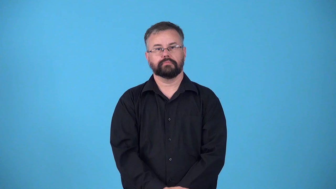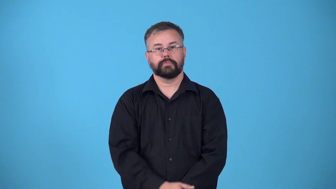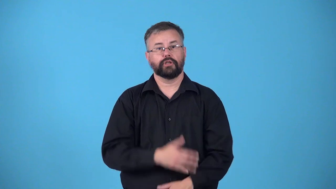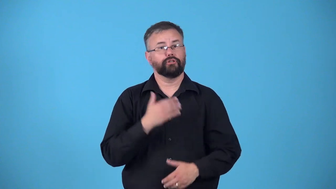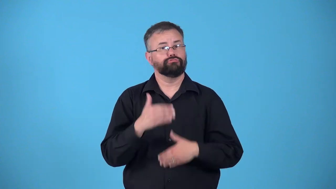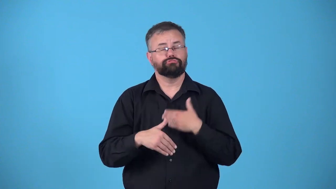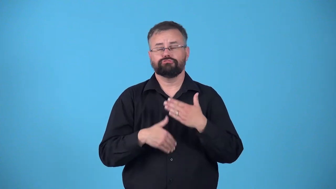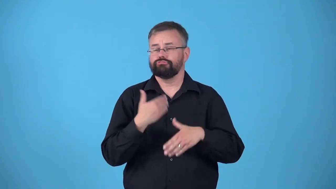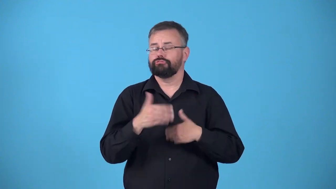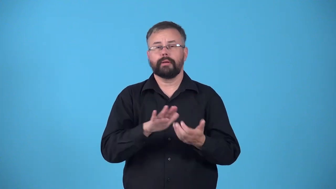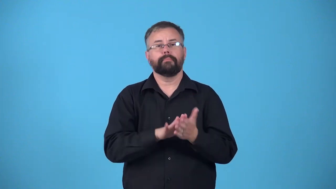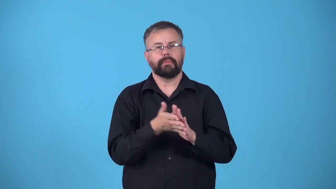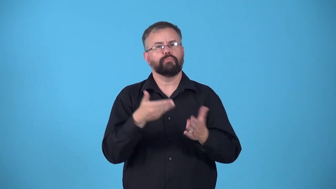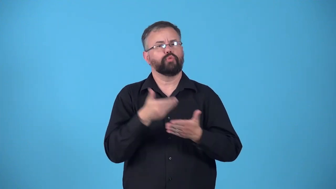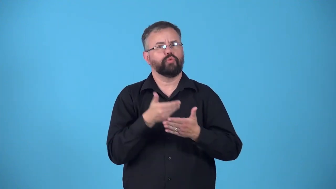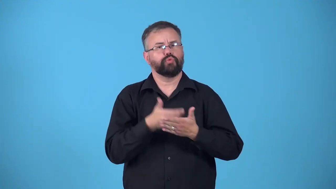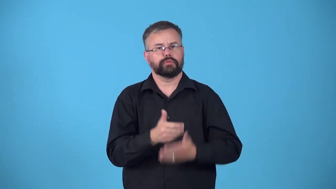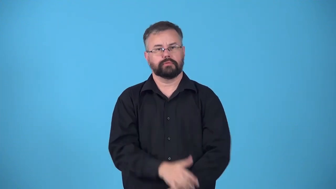grow together